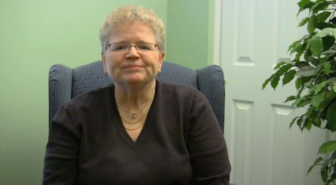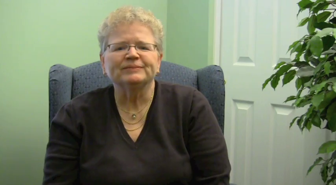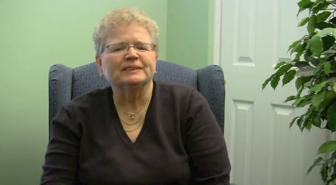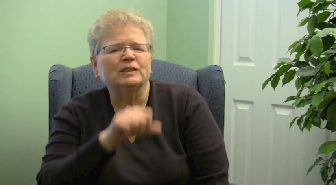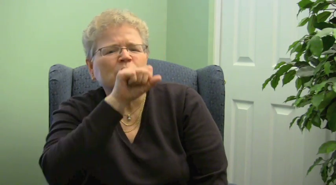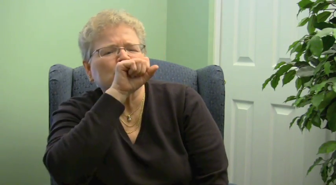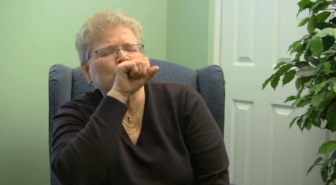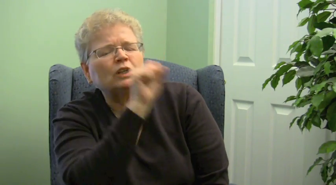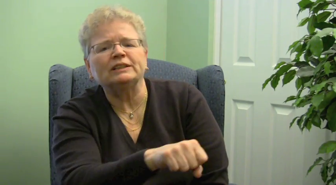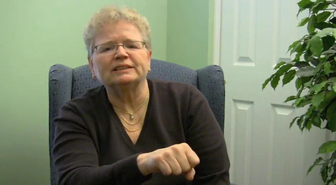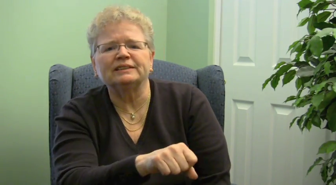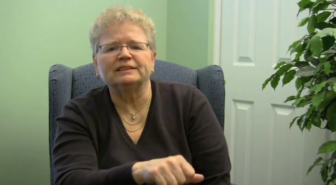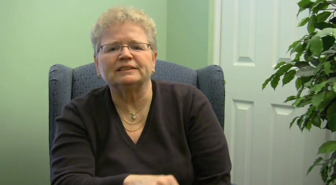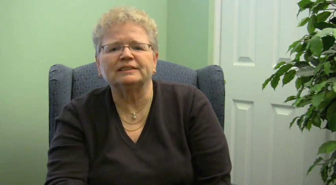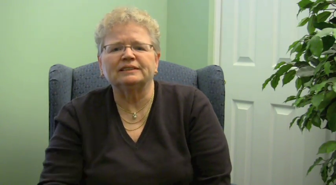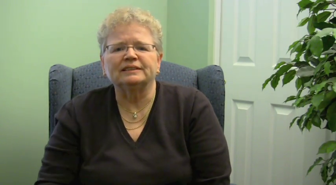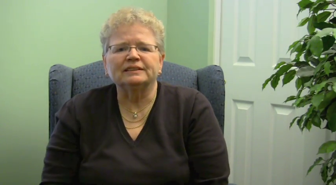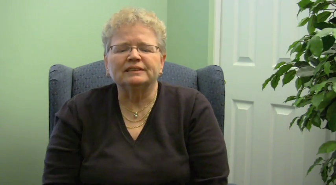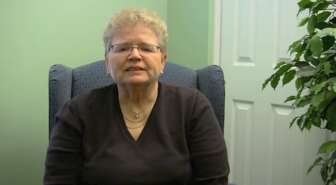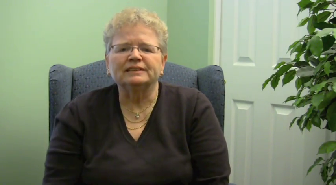KISSFIST